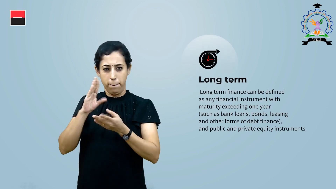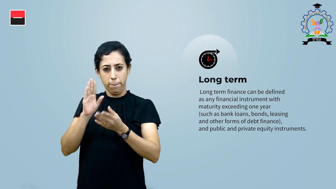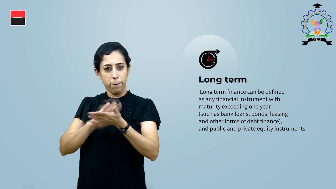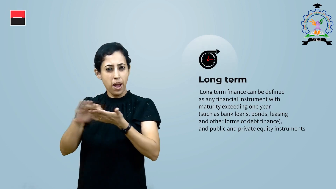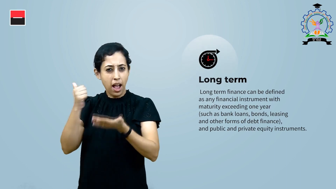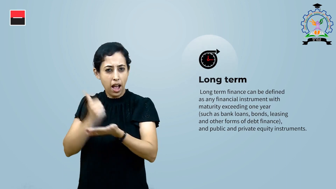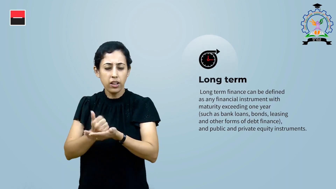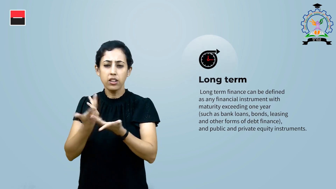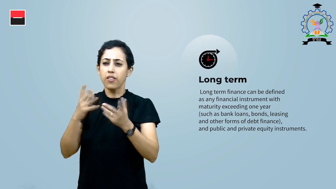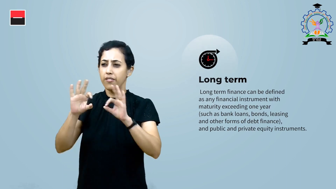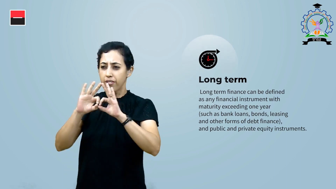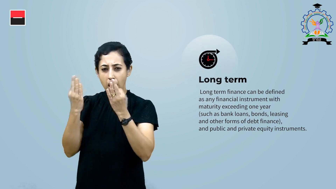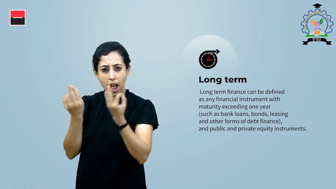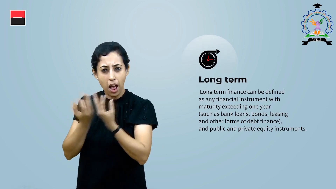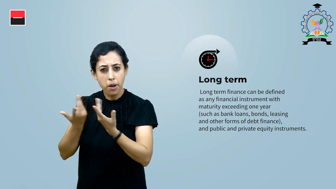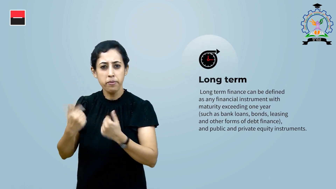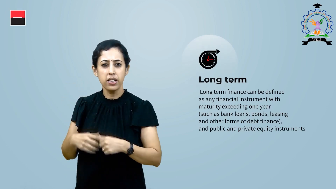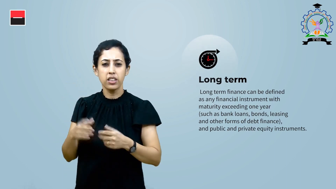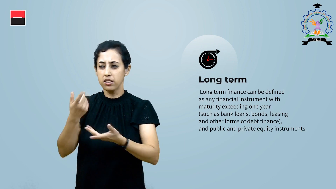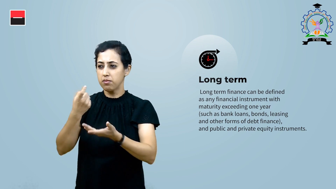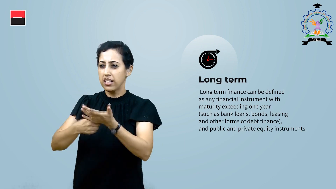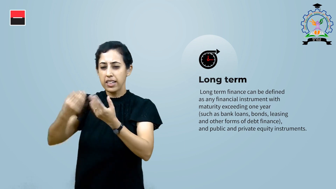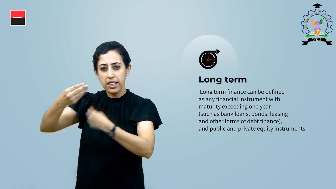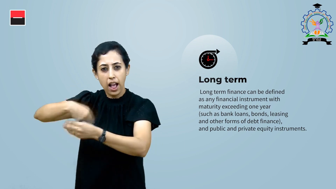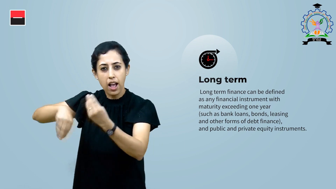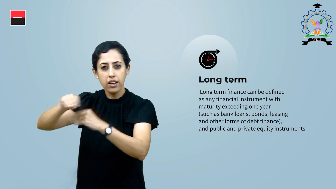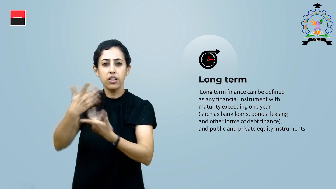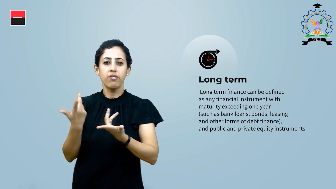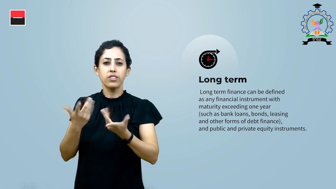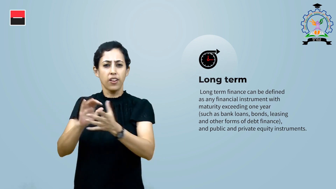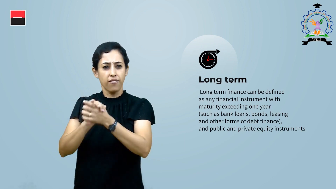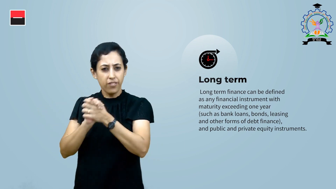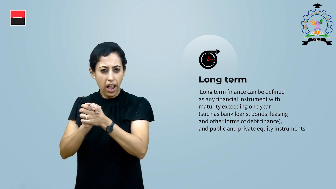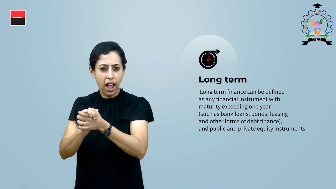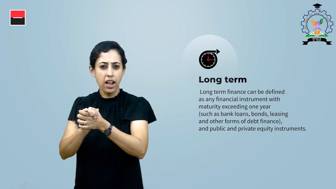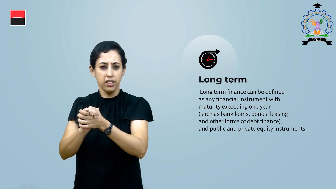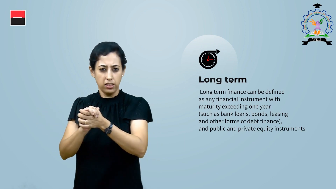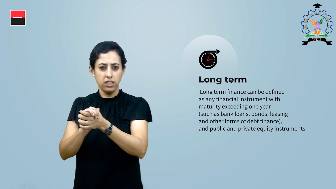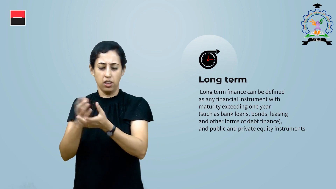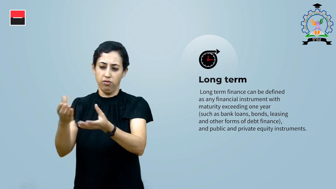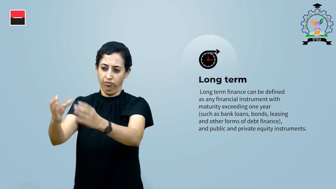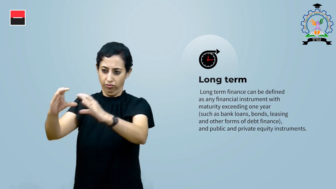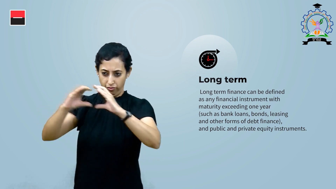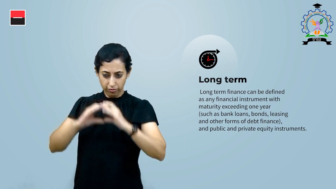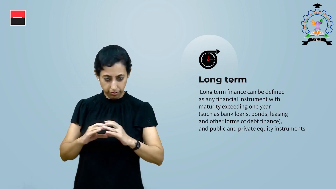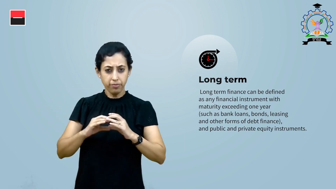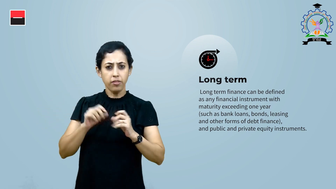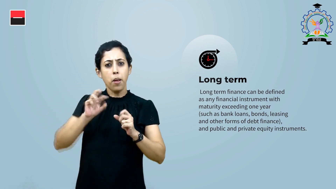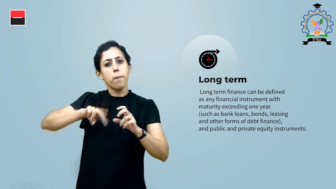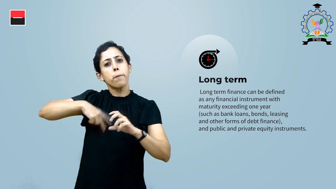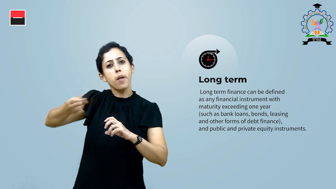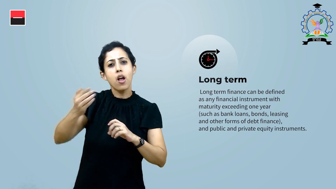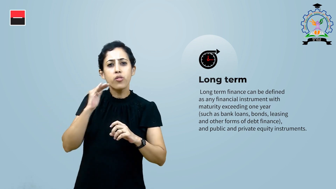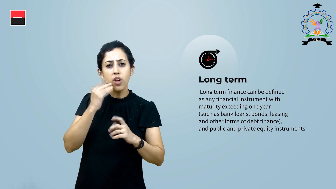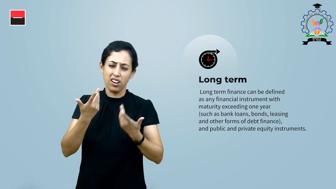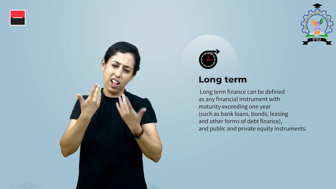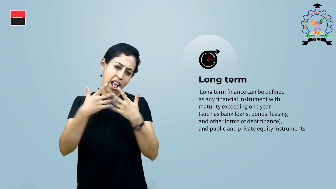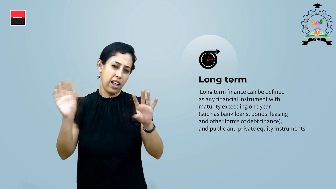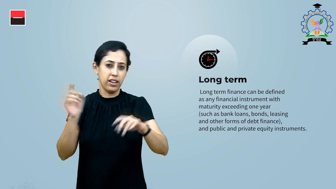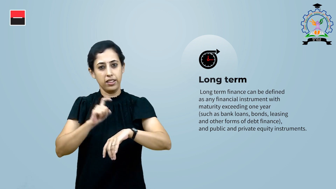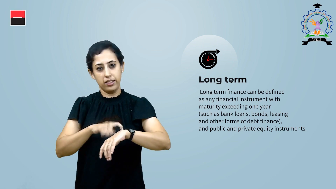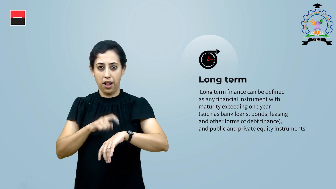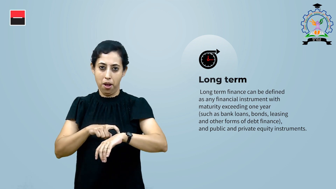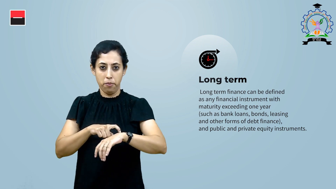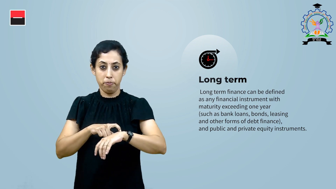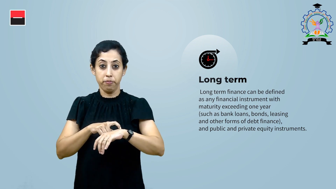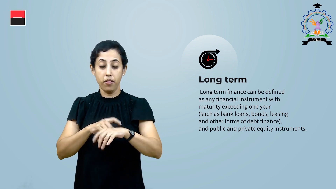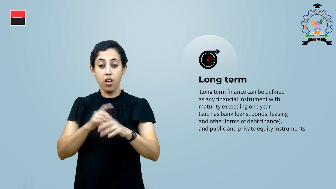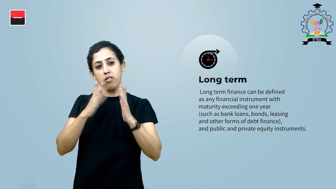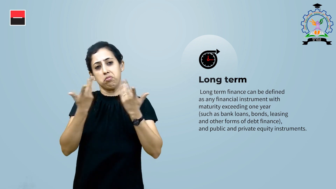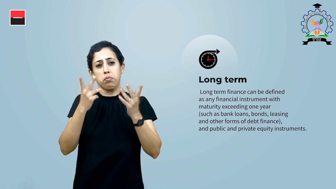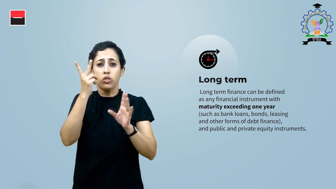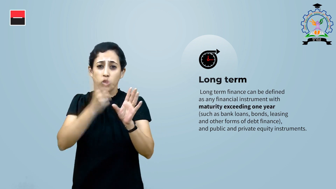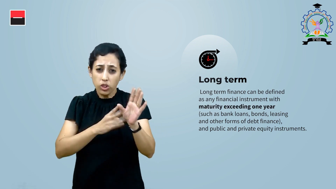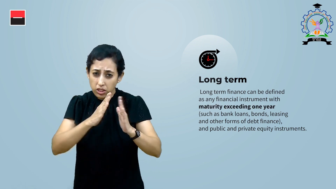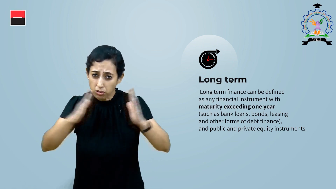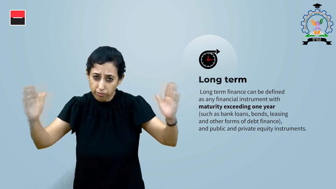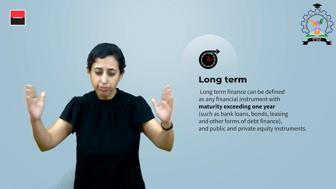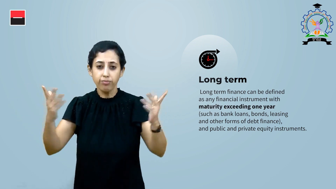Long term